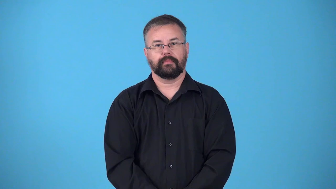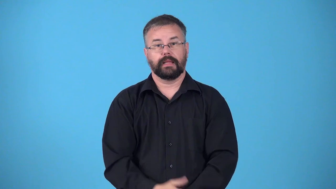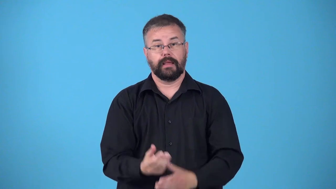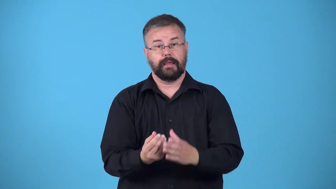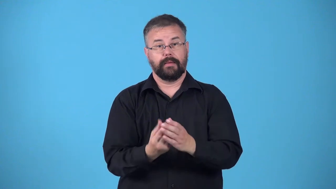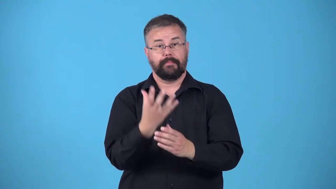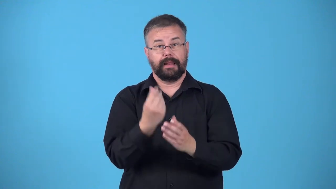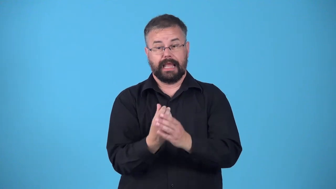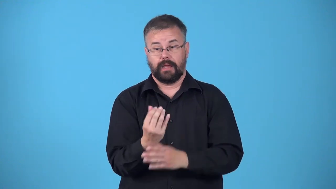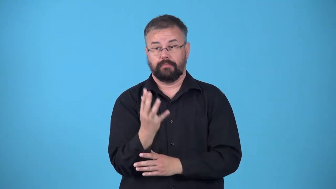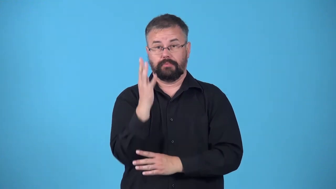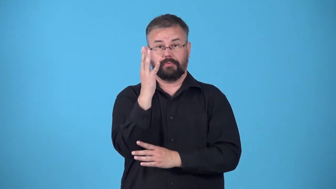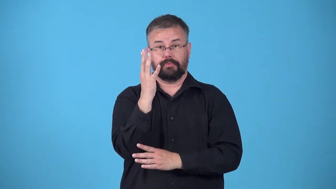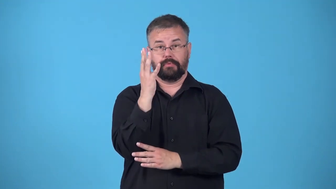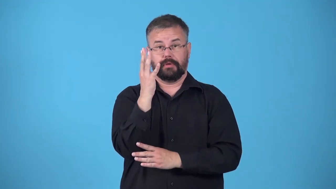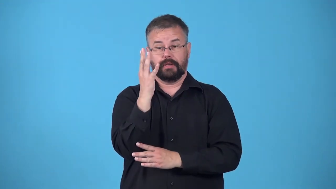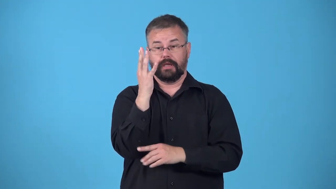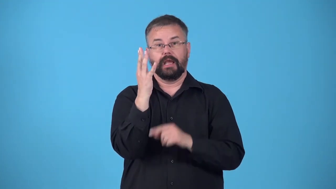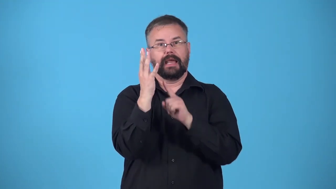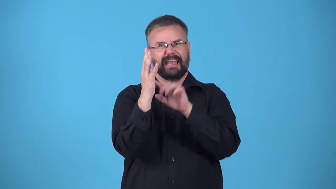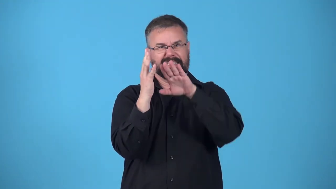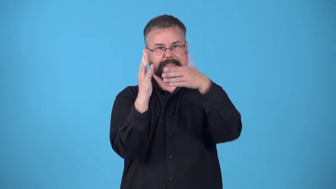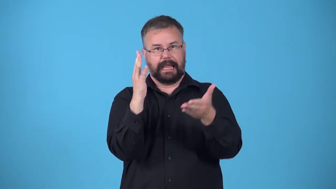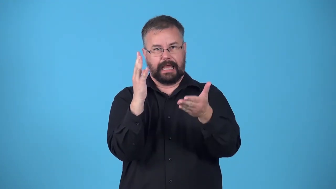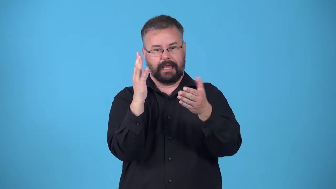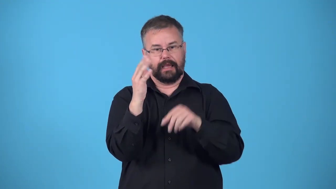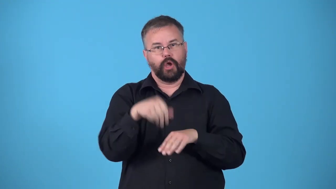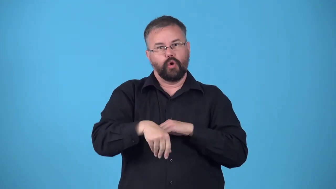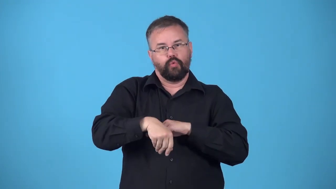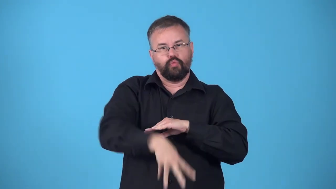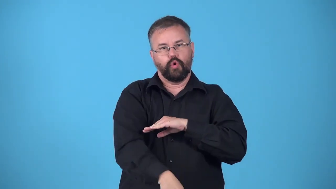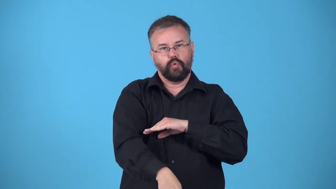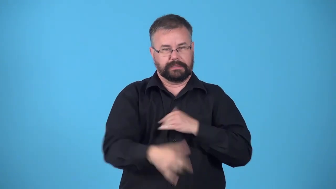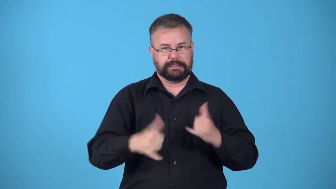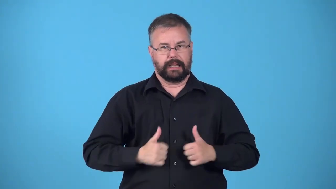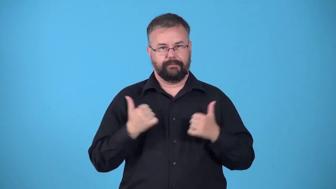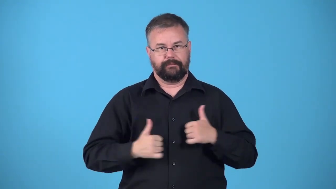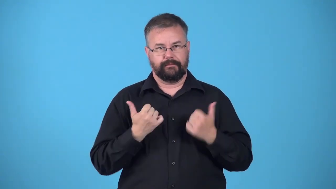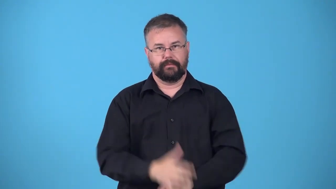die back